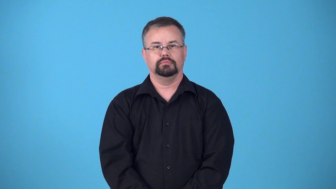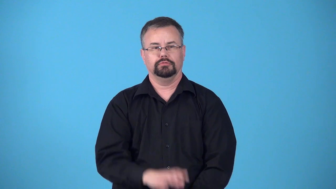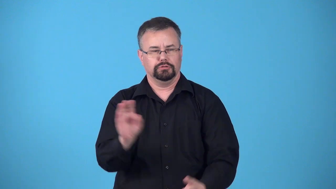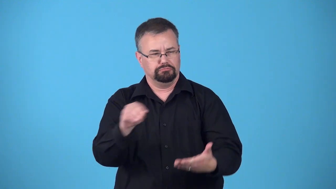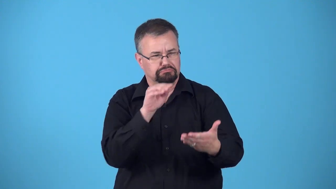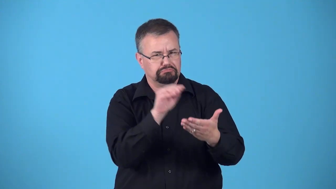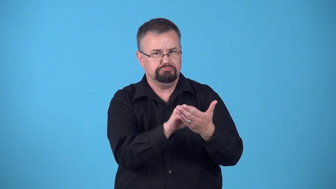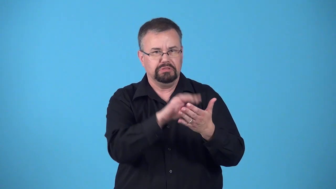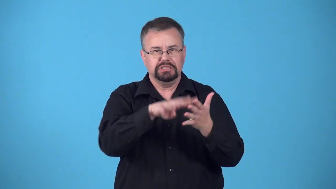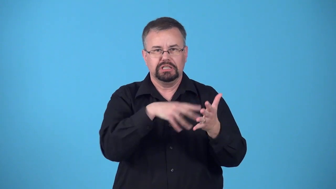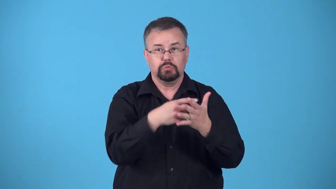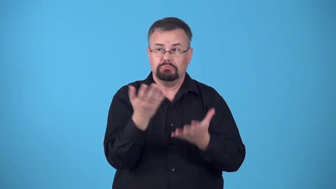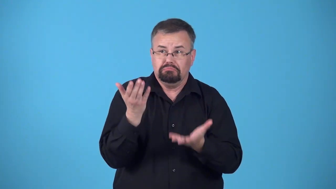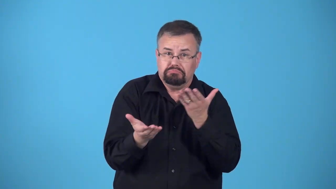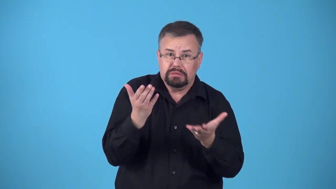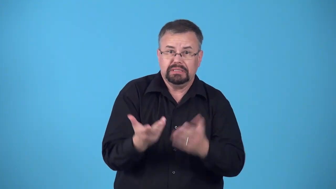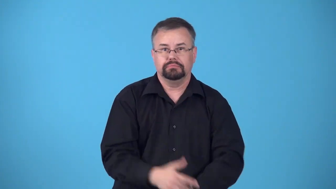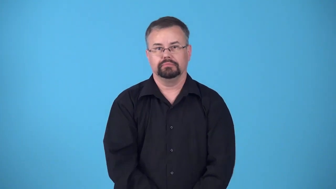pencil it in